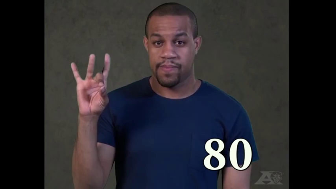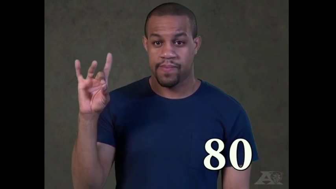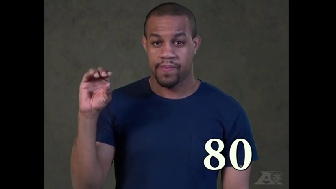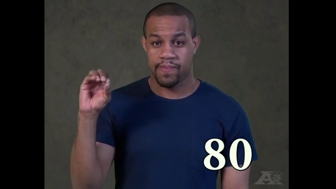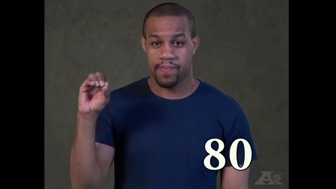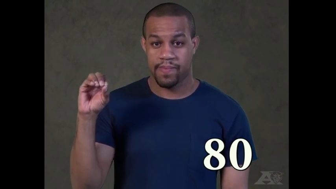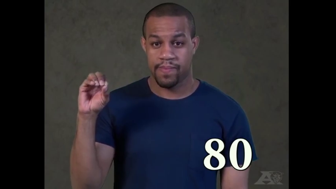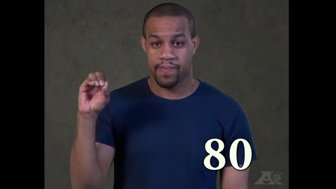eighty